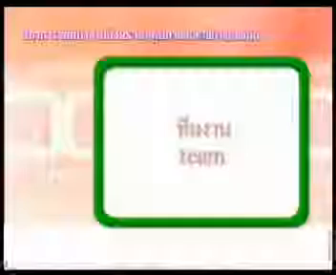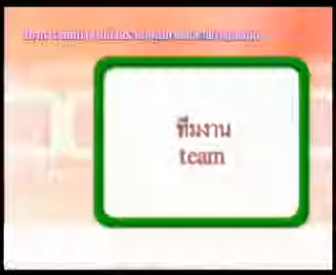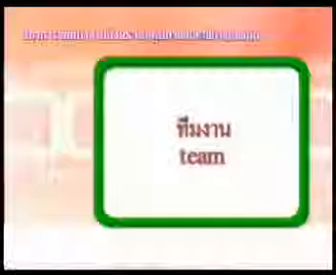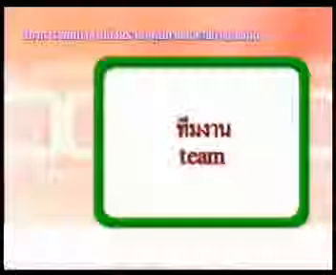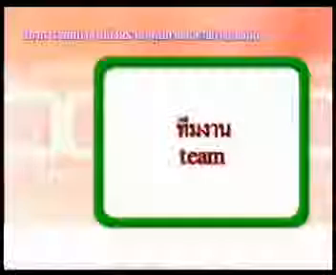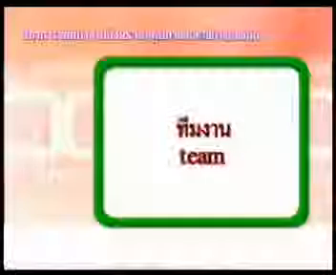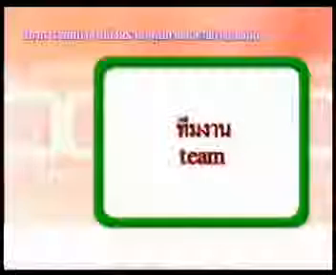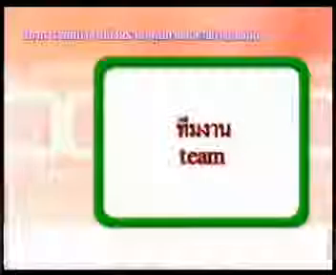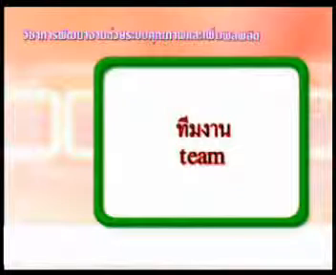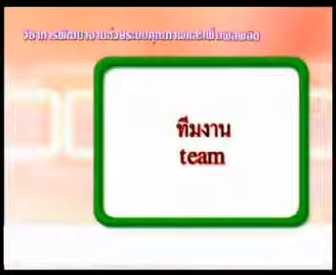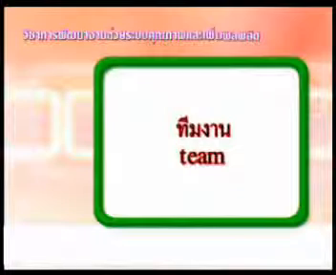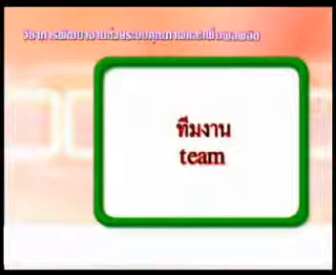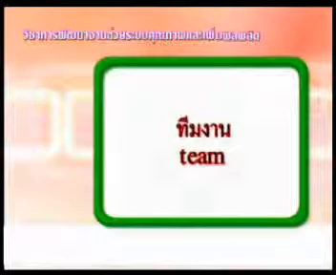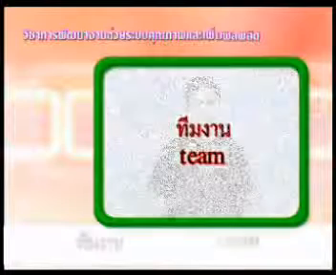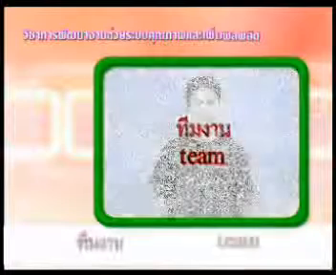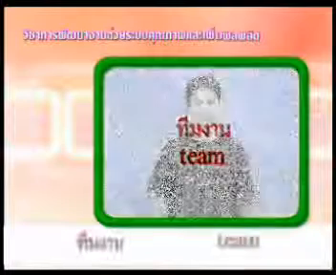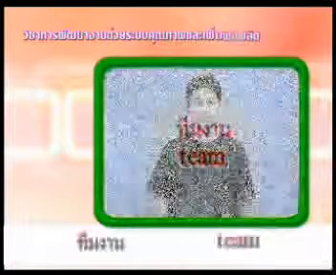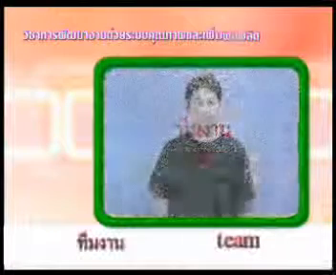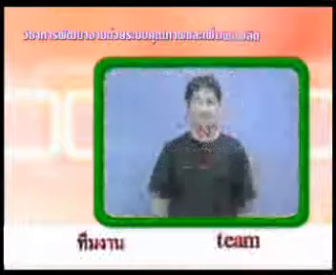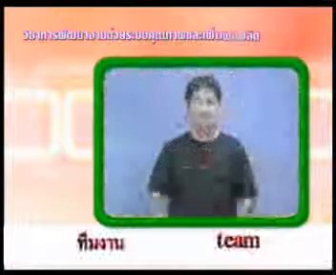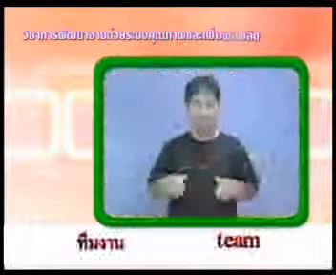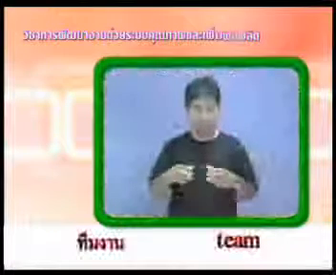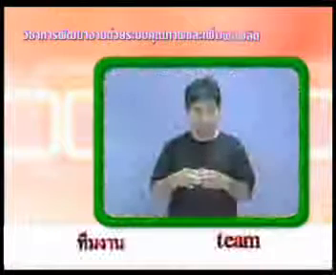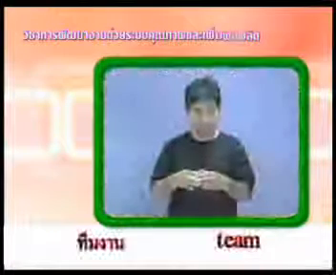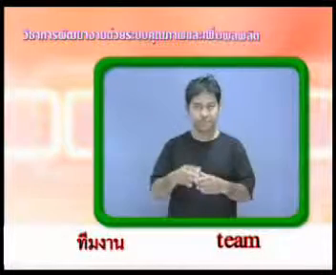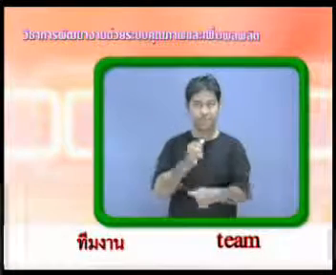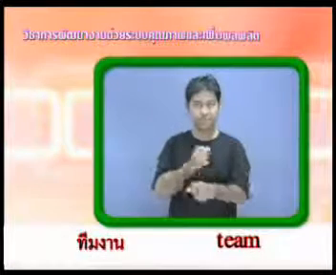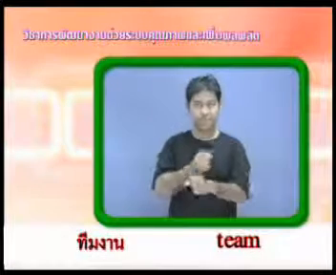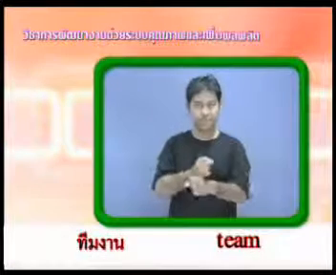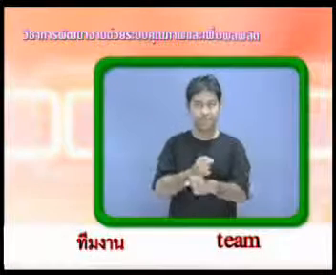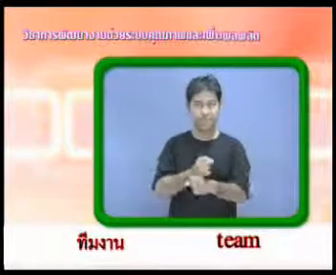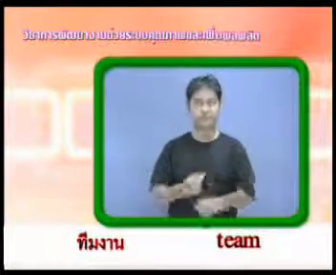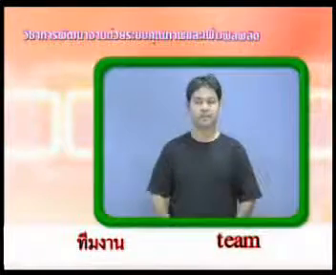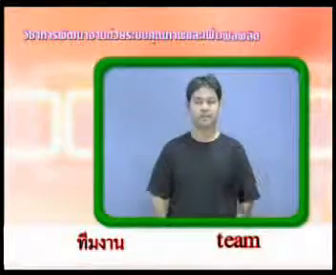team